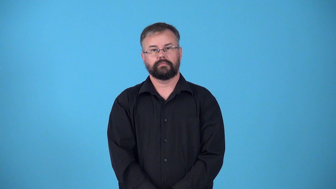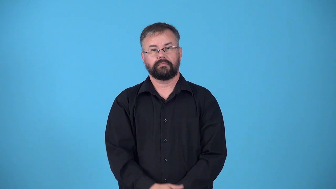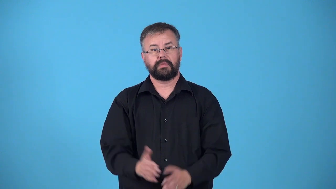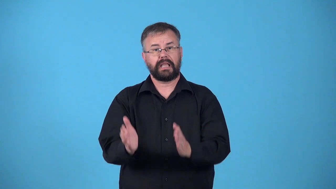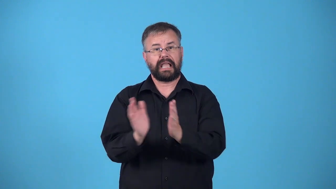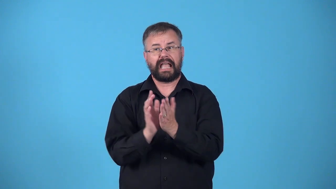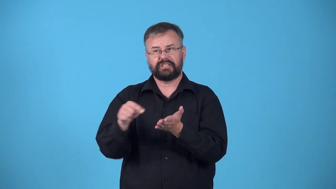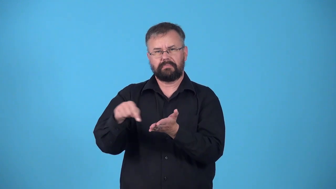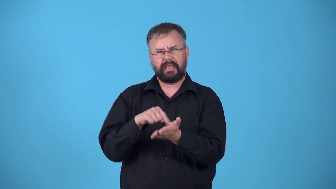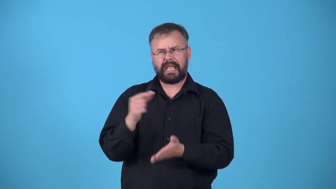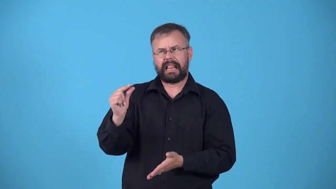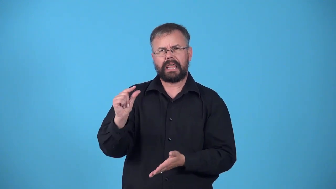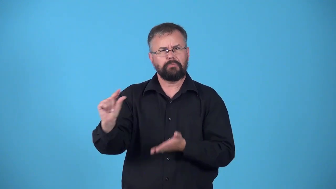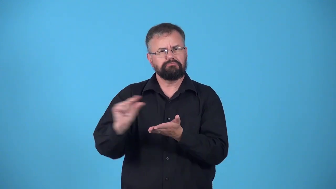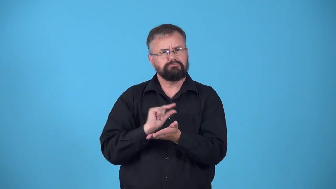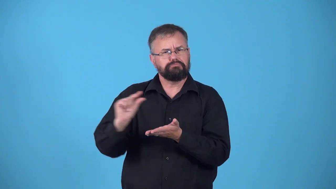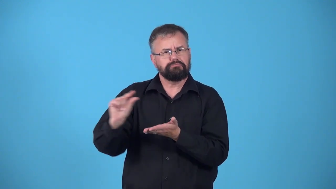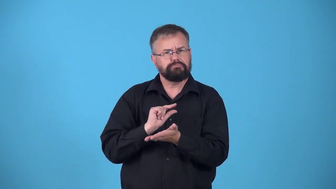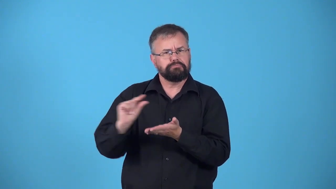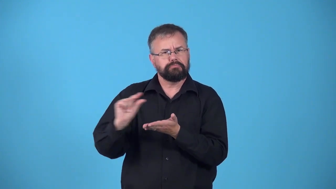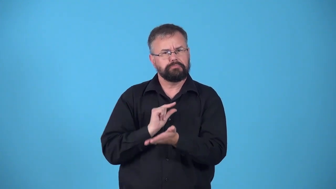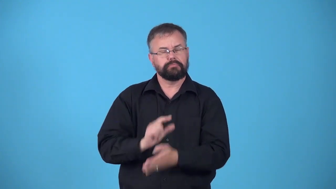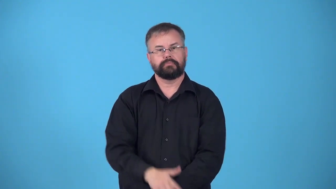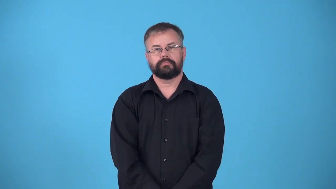nickel and dime